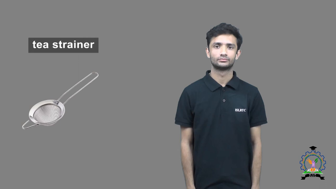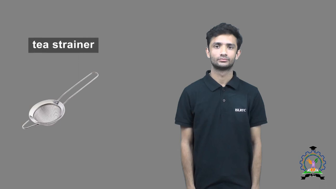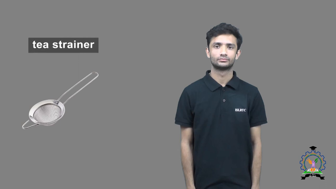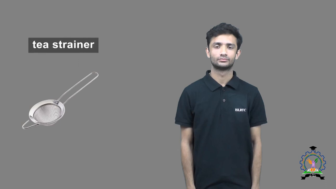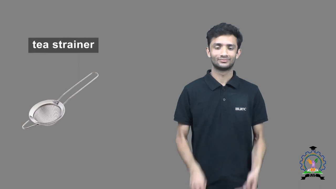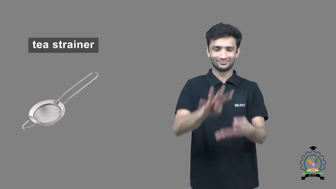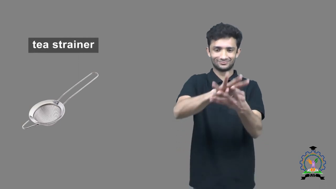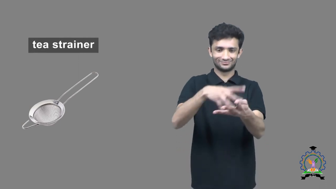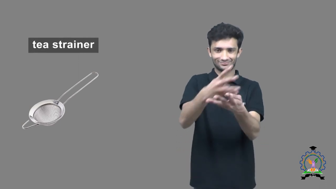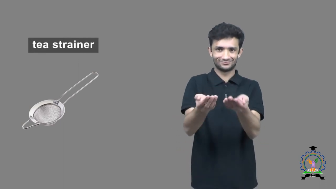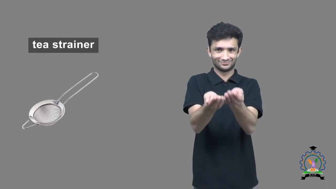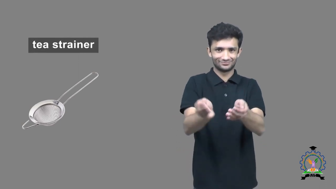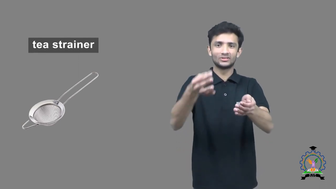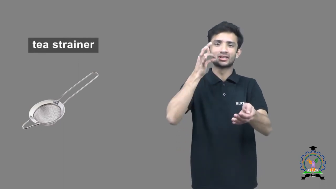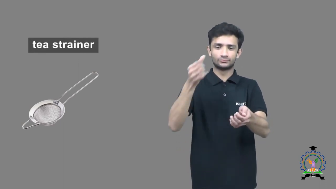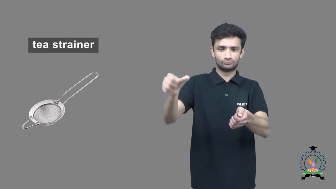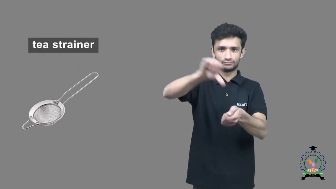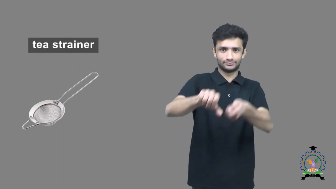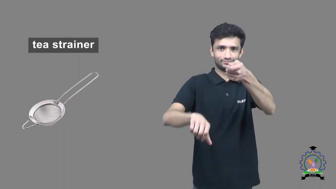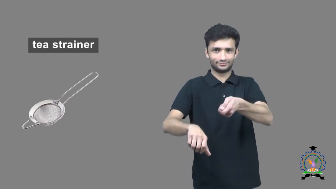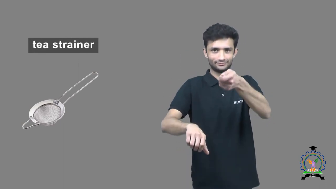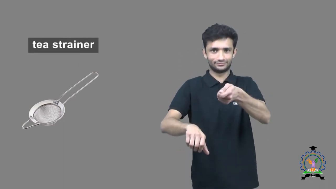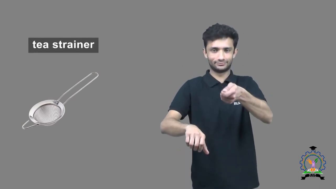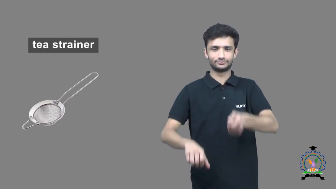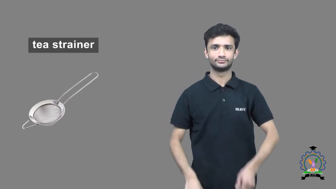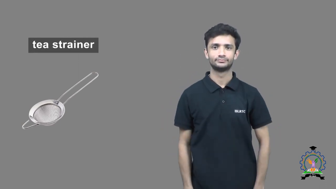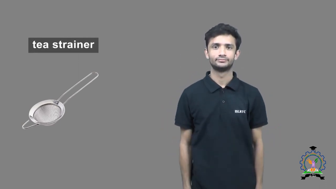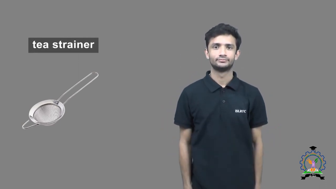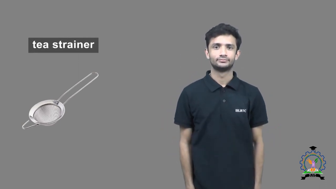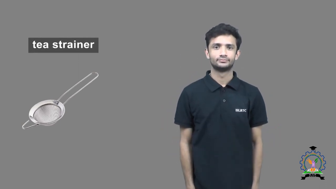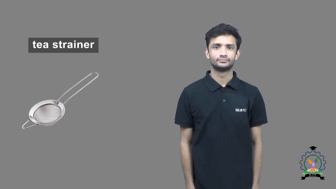tea strainer